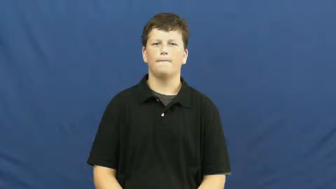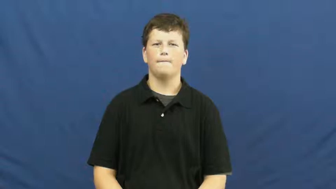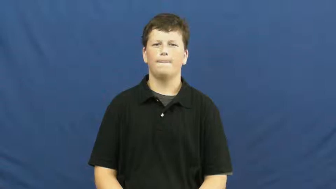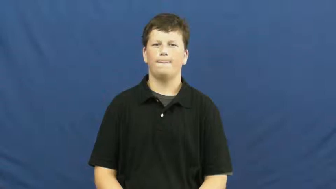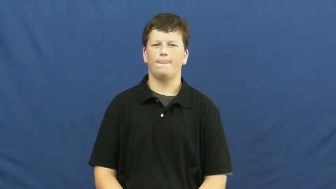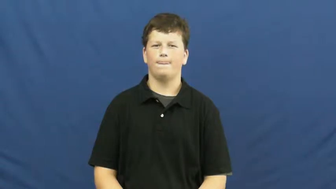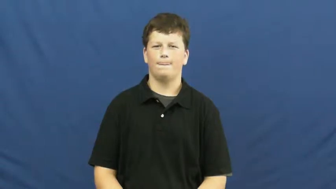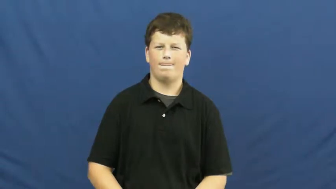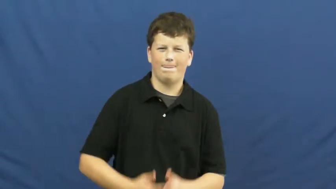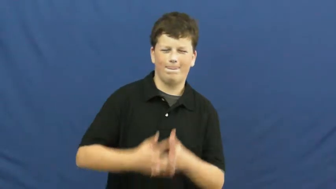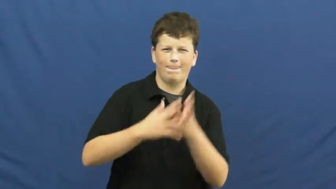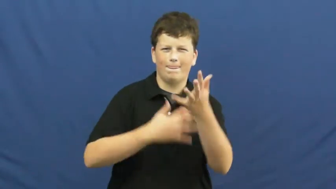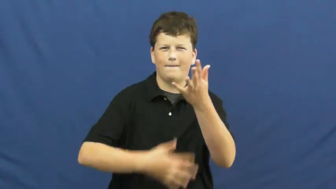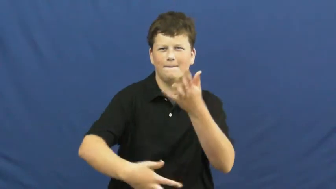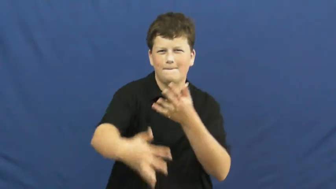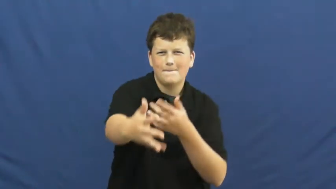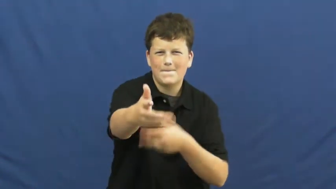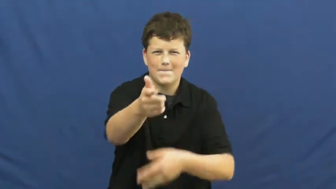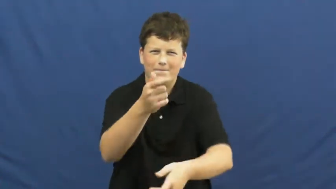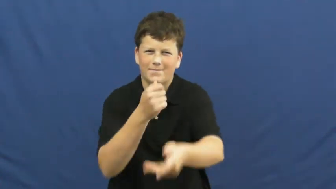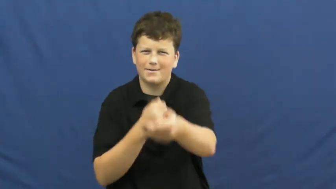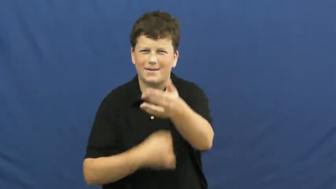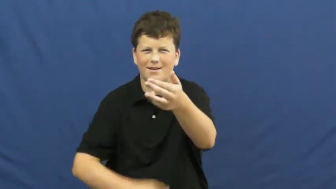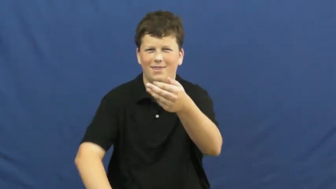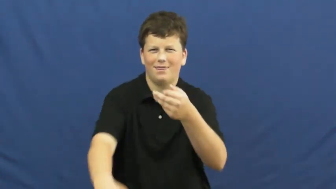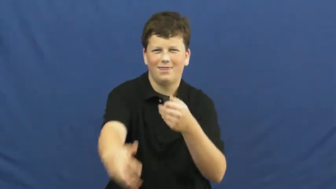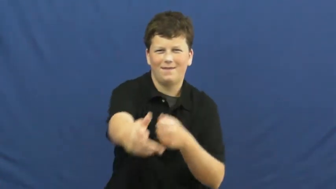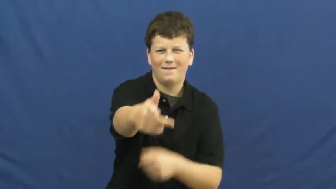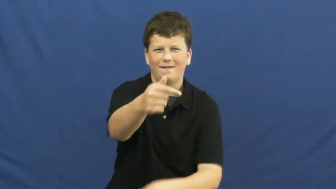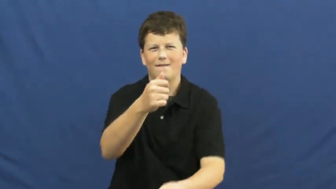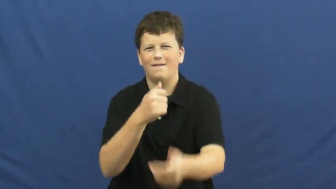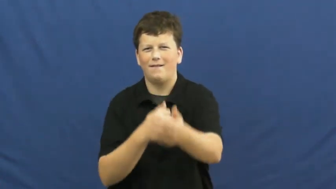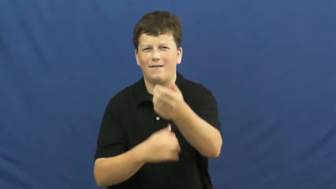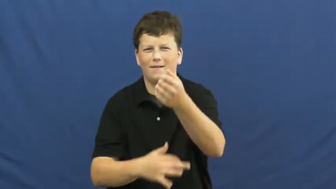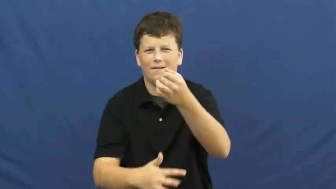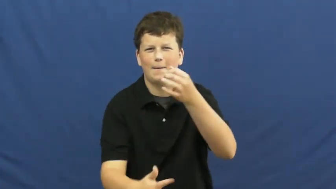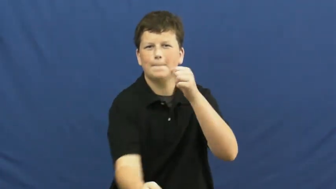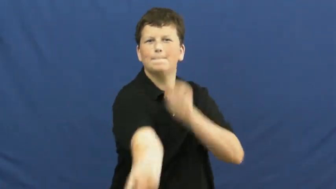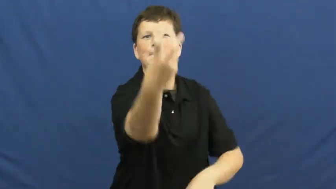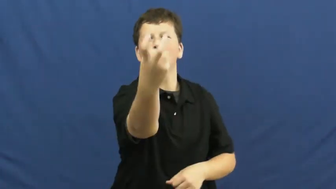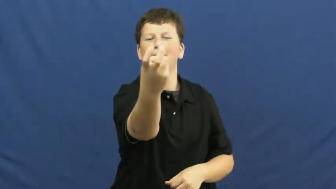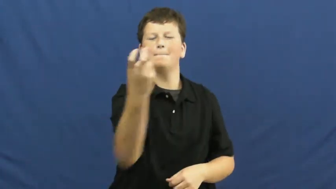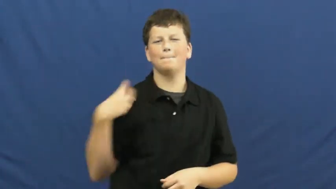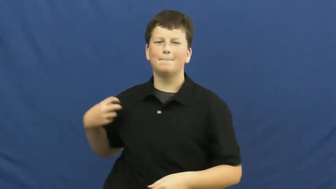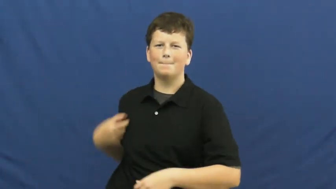elicit